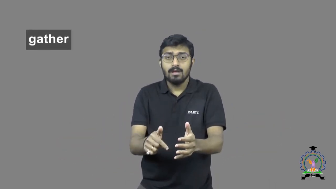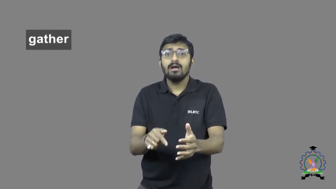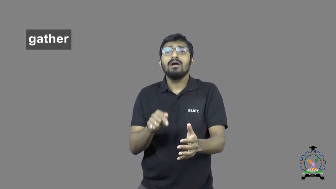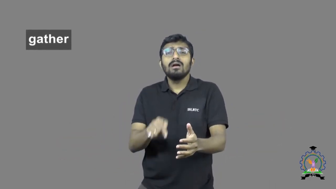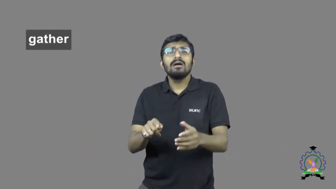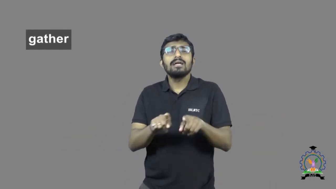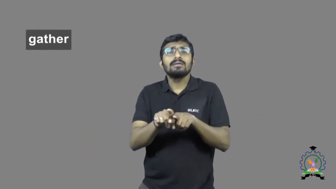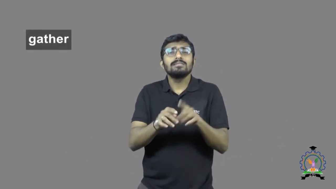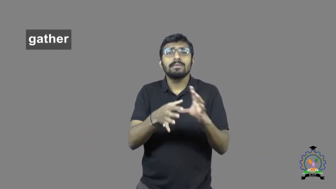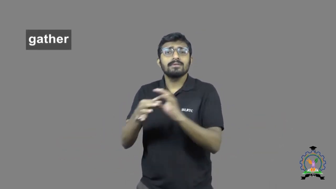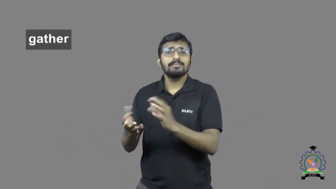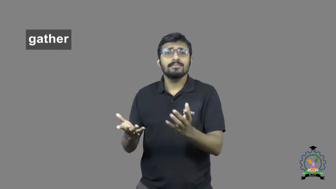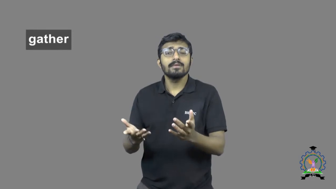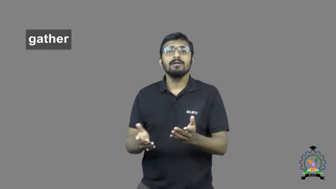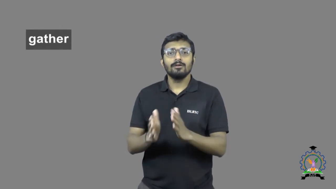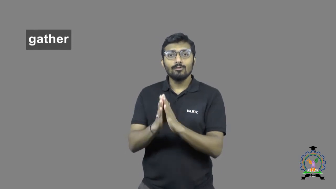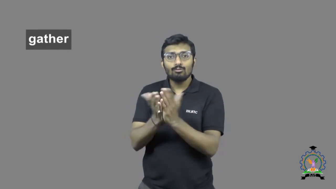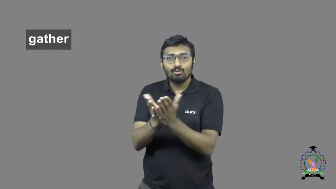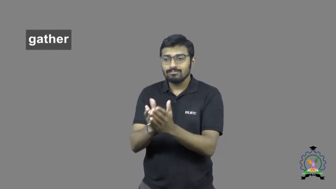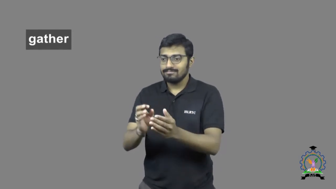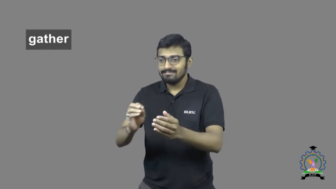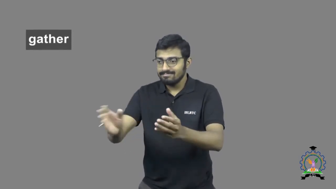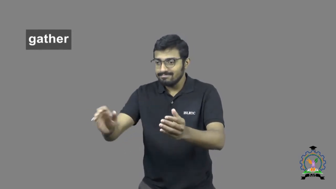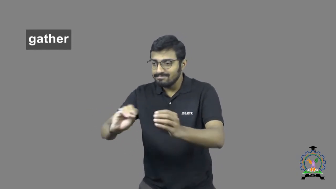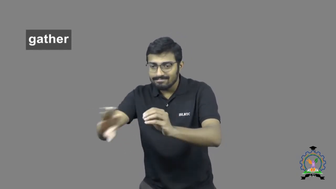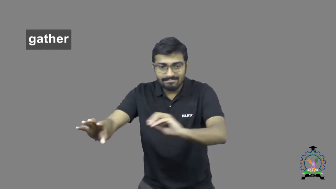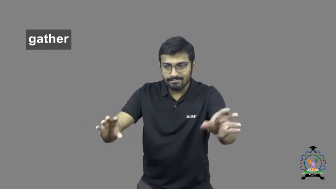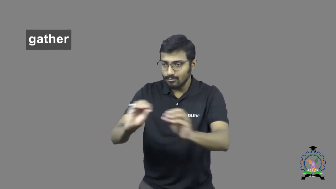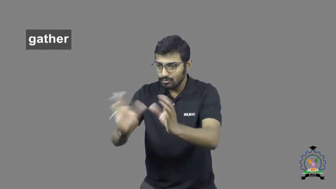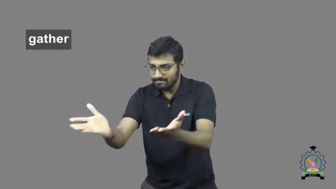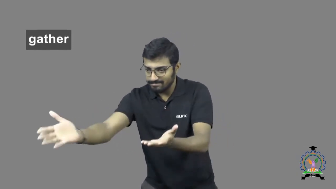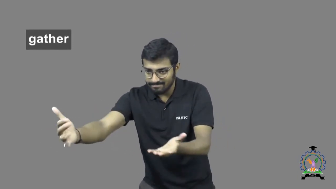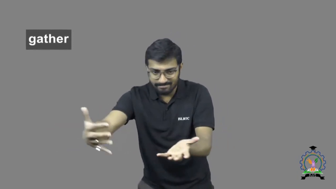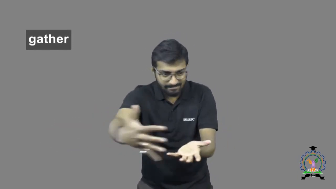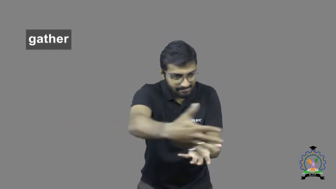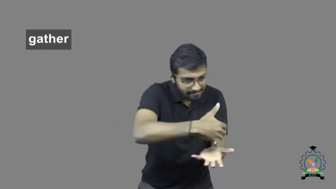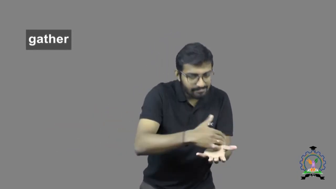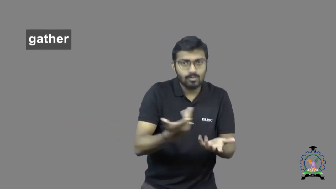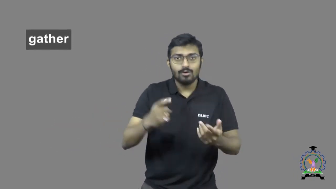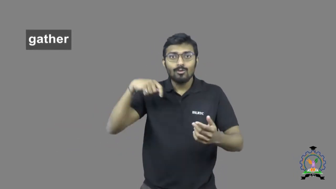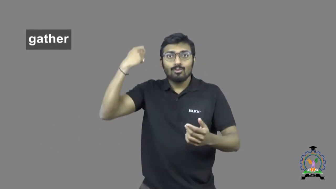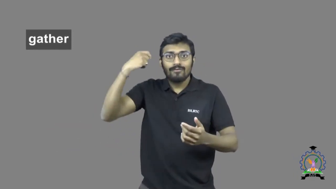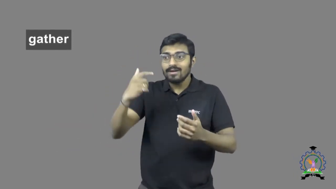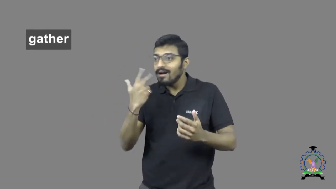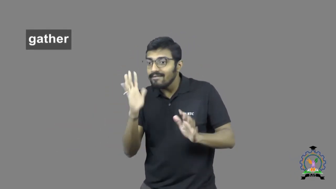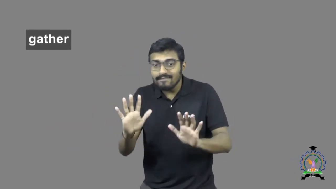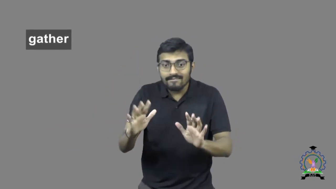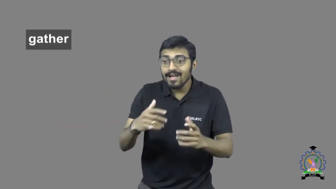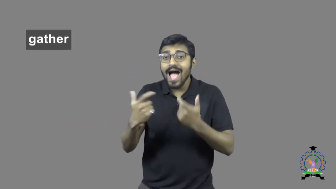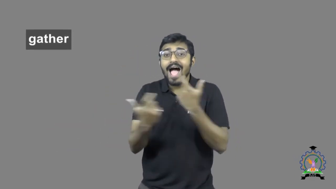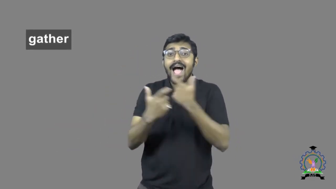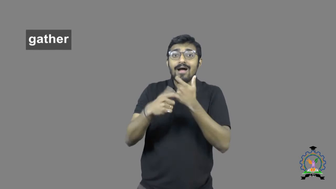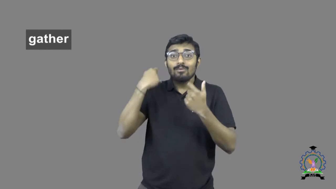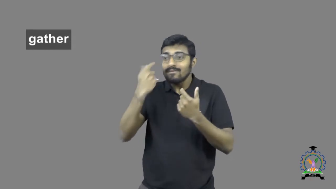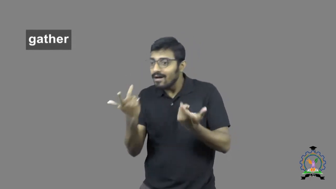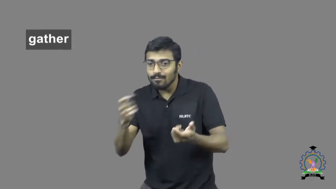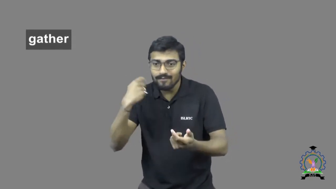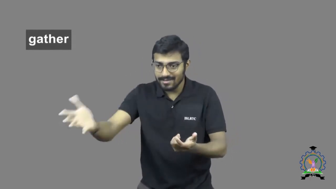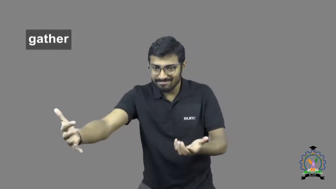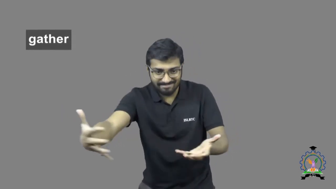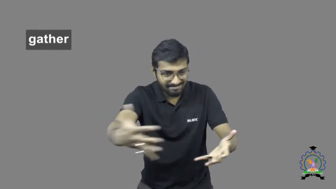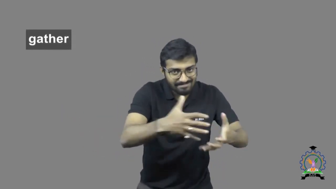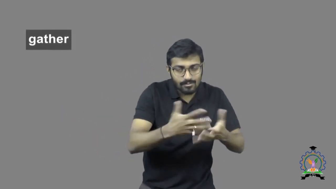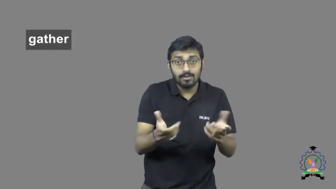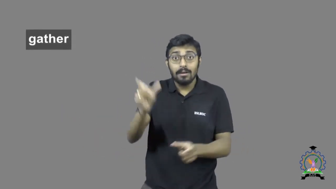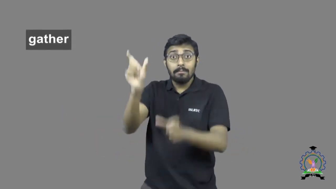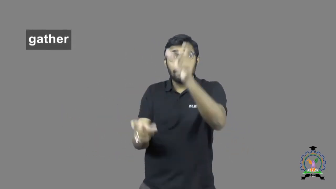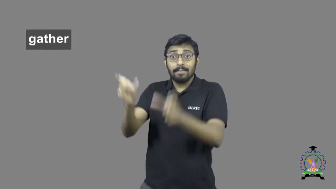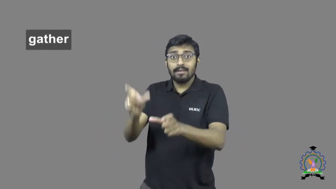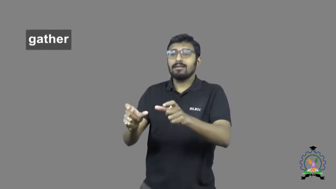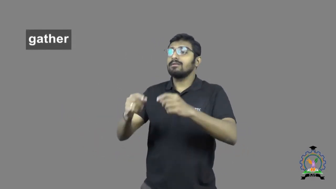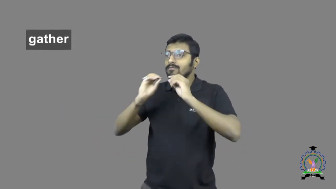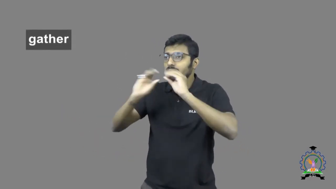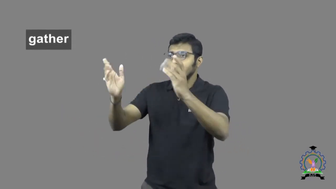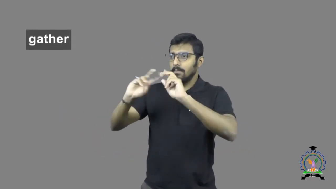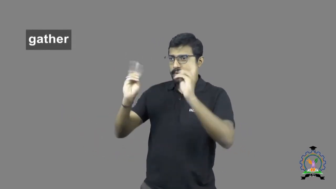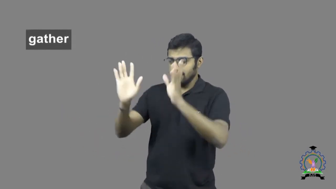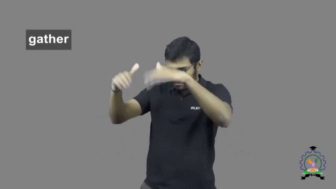gather